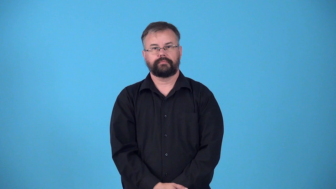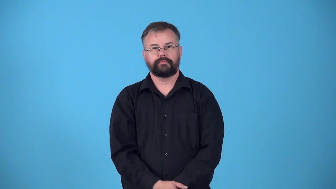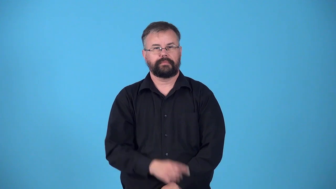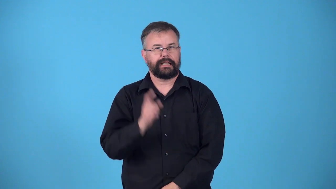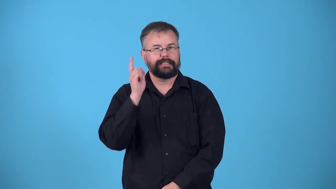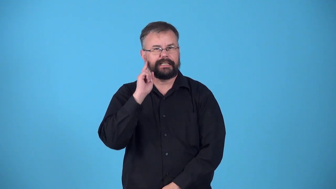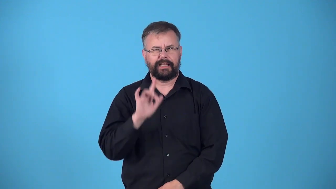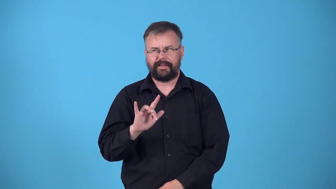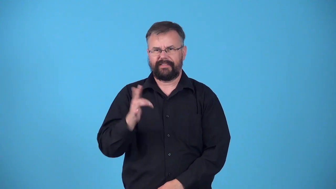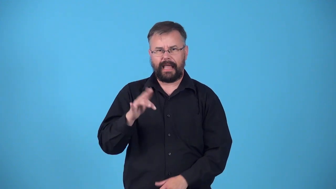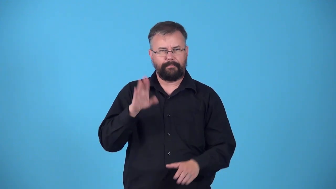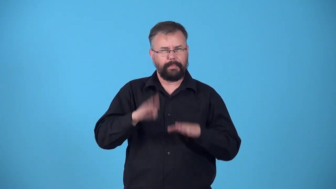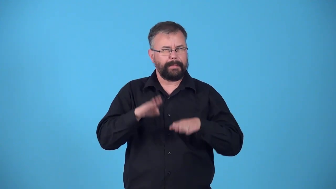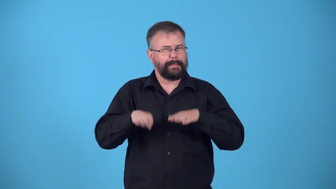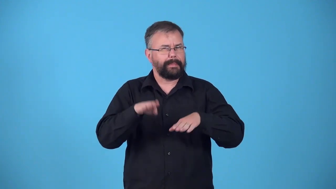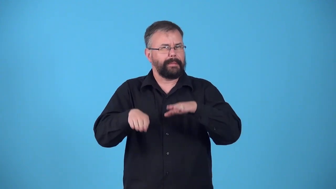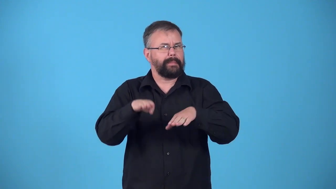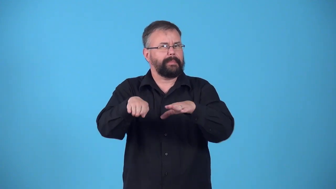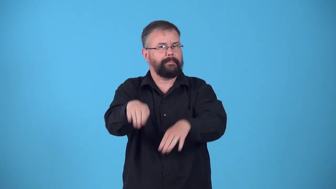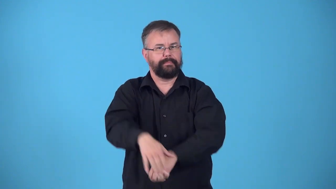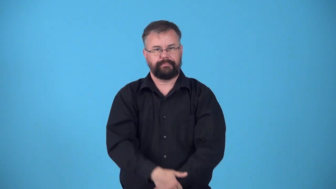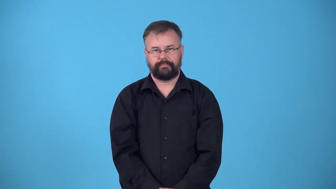pitty pat, pitty pat